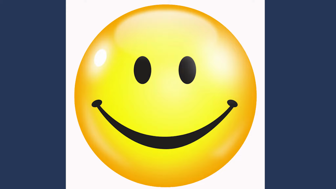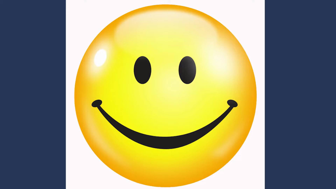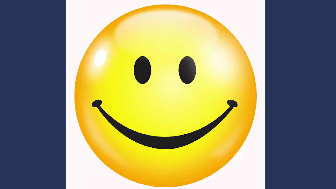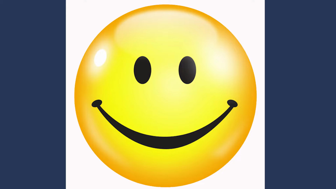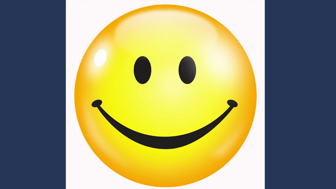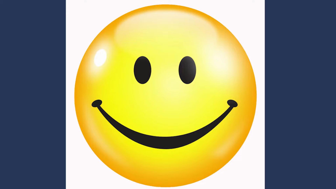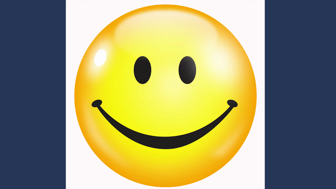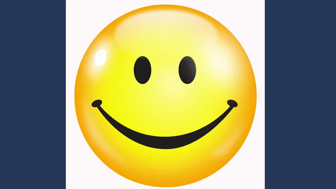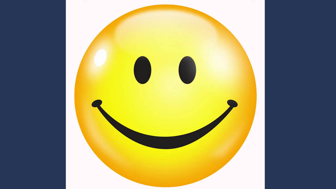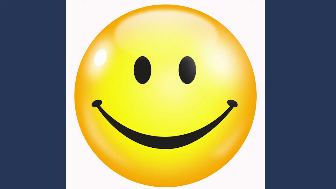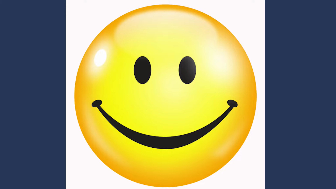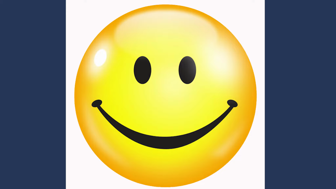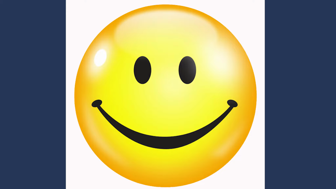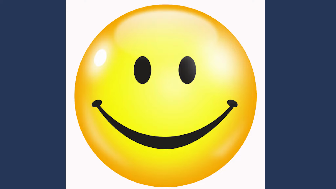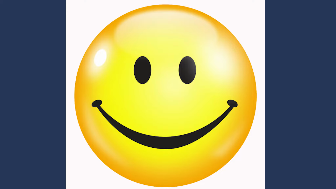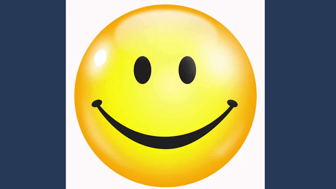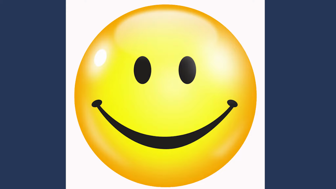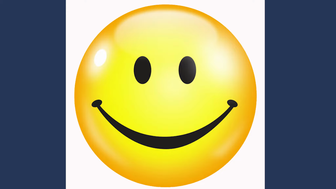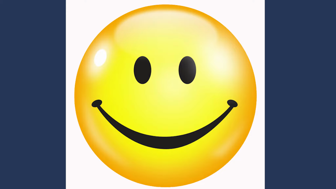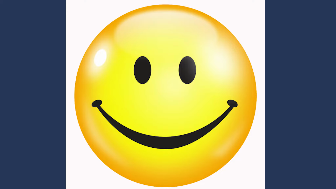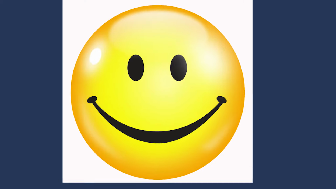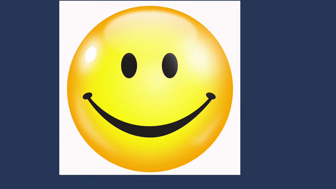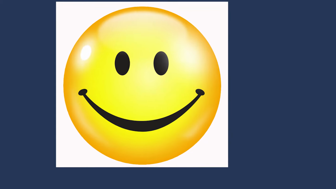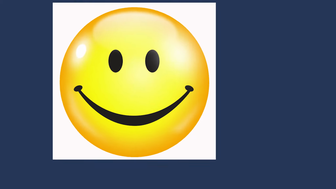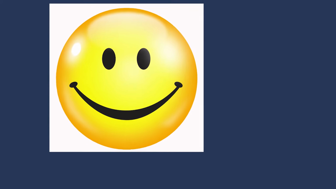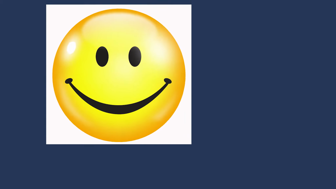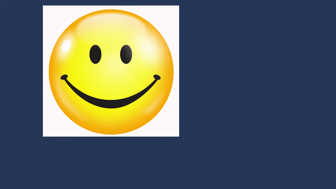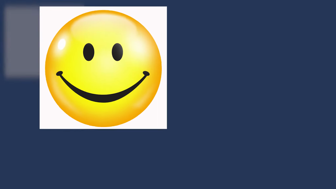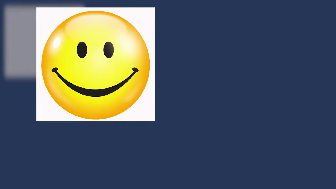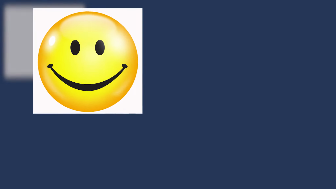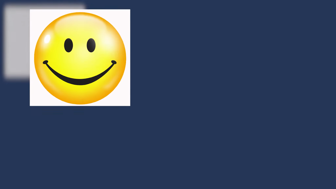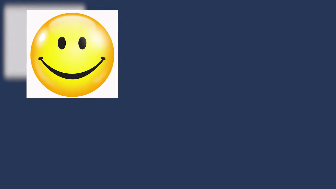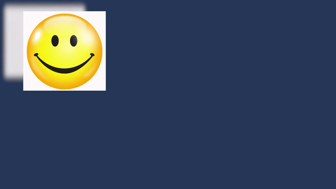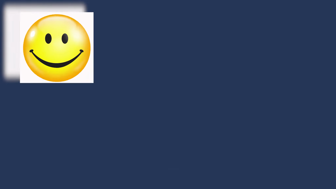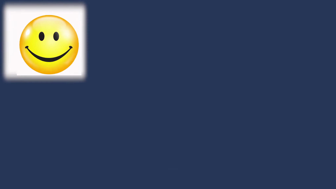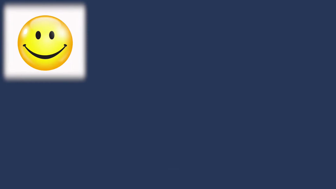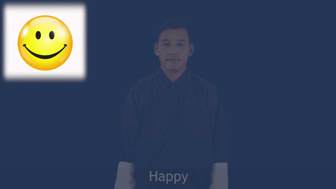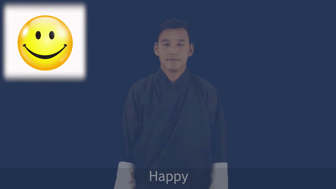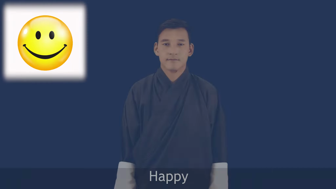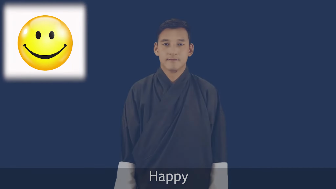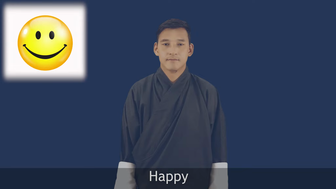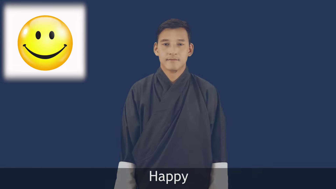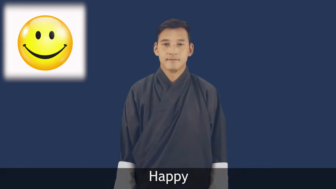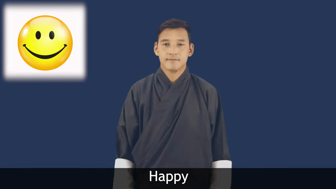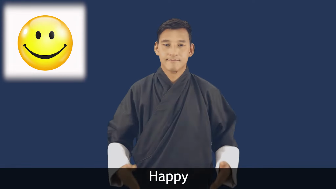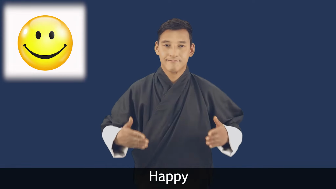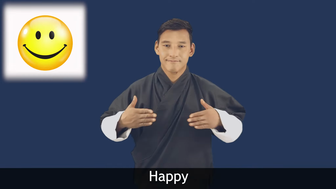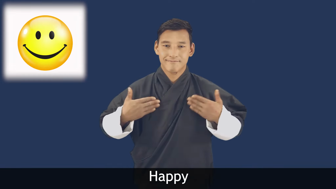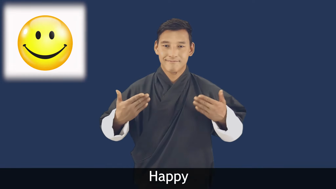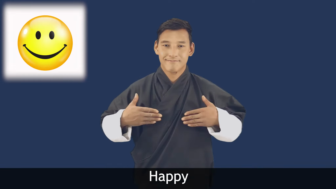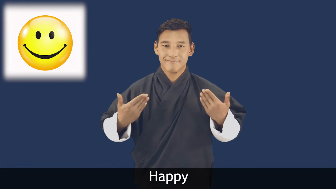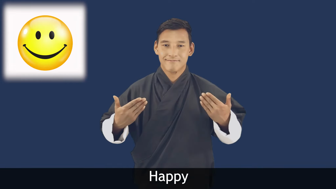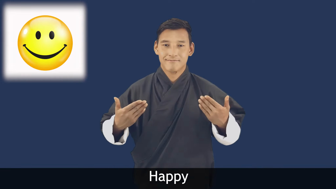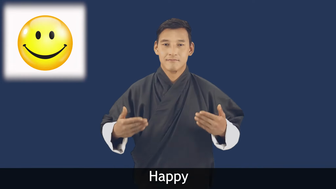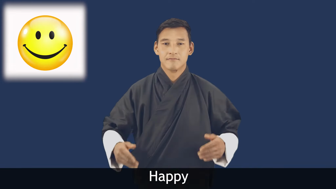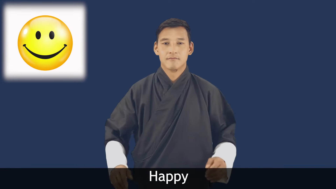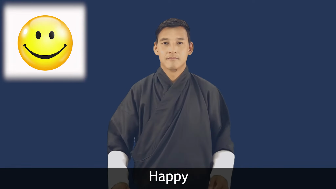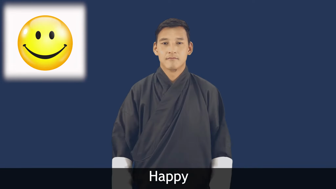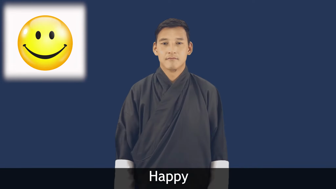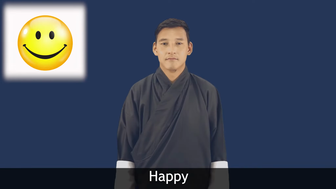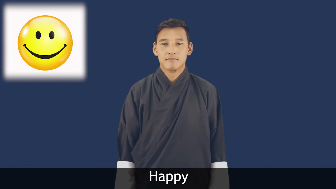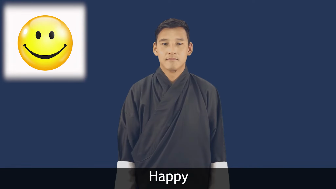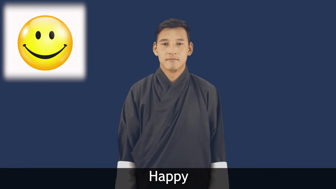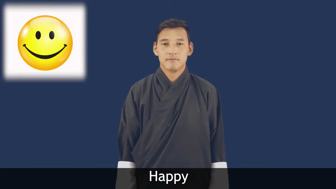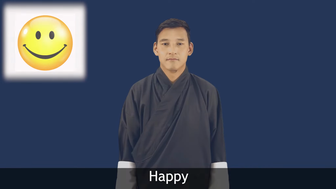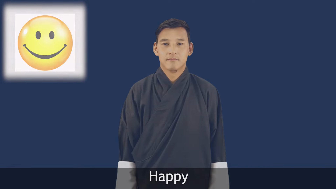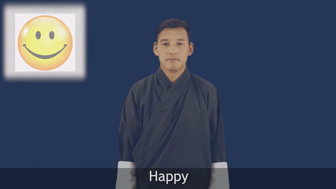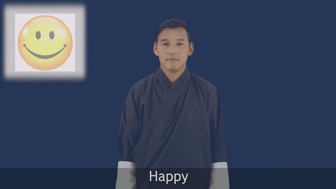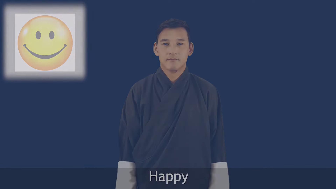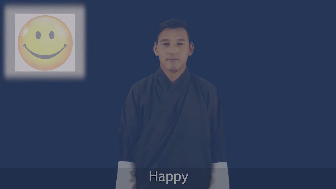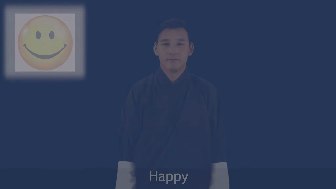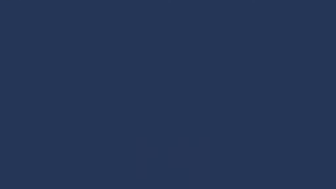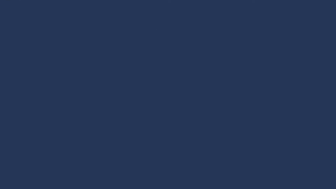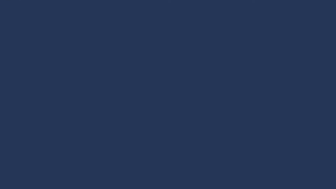Happy